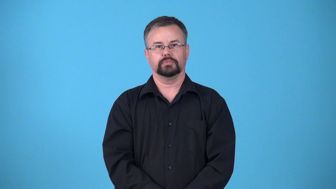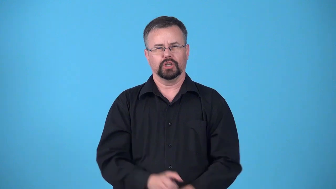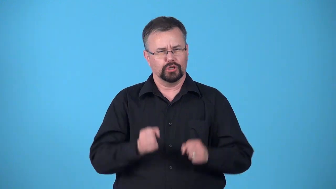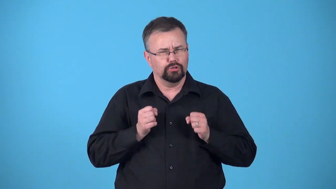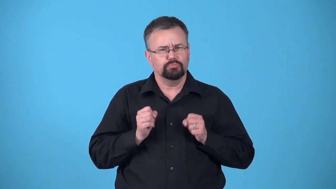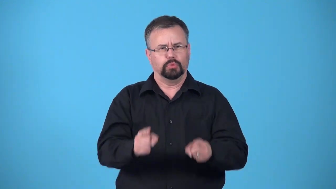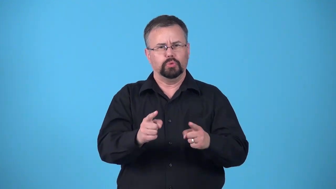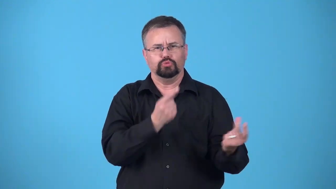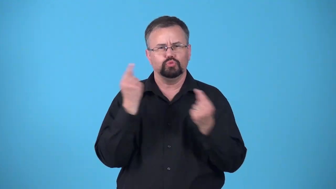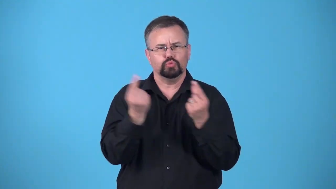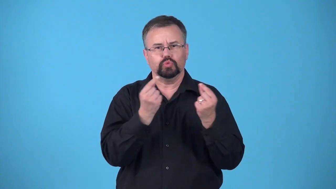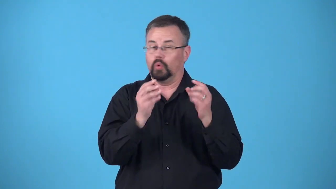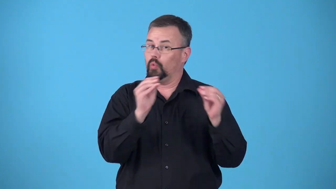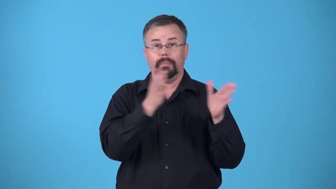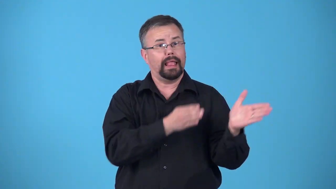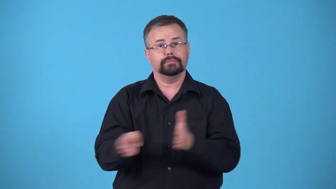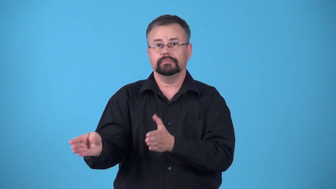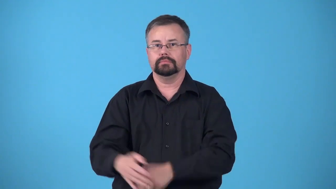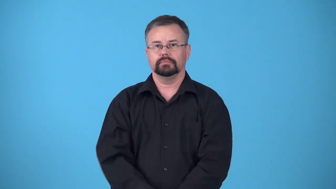spur of the moment